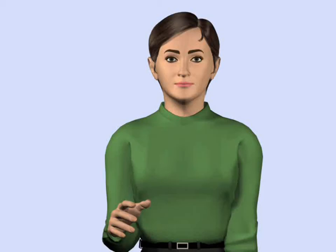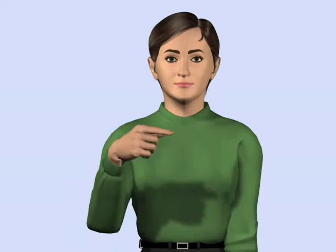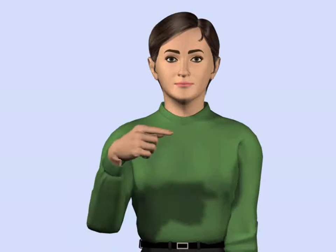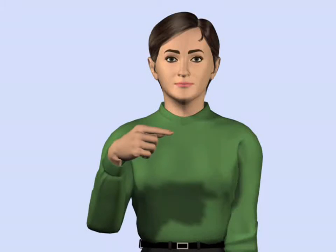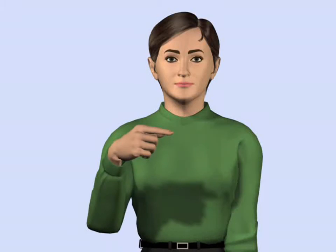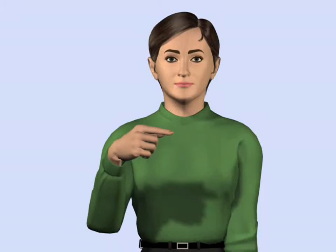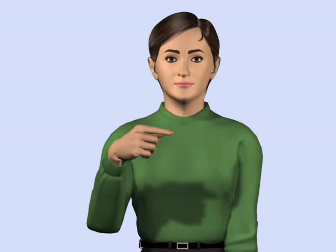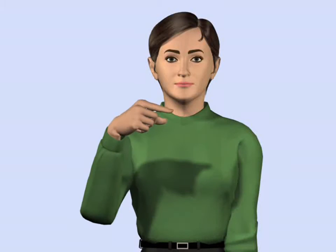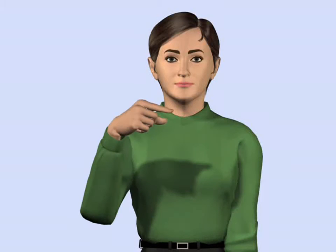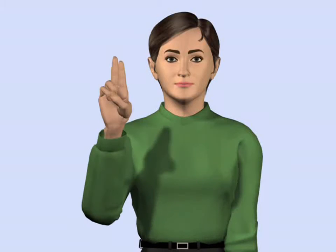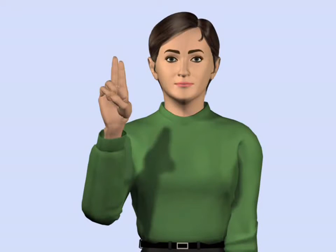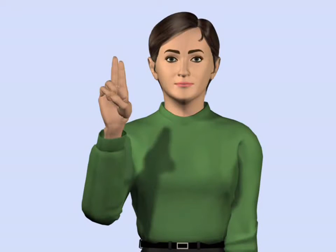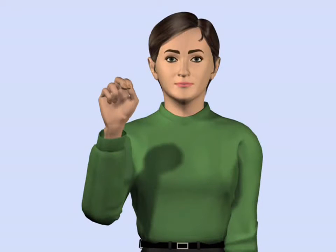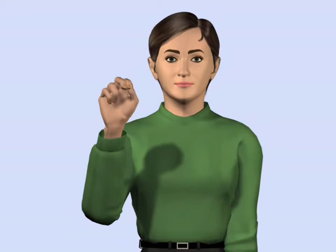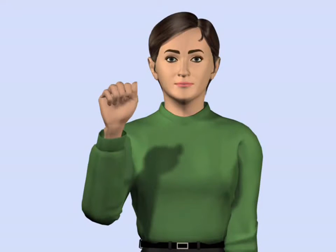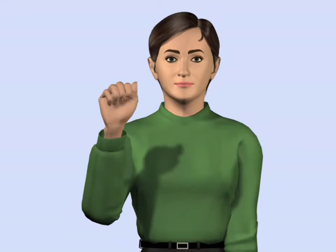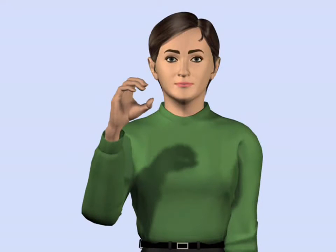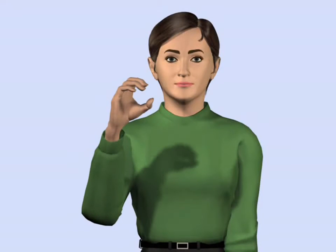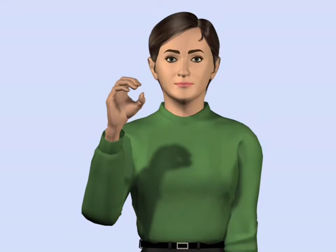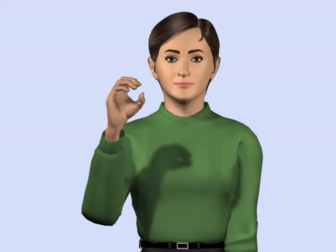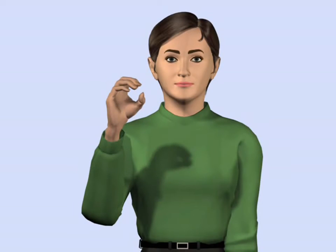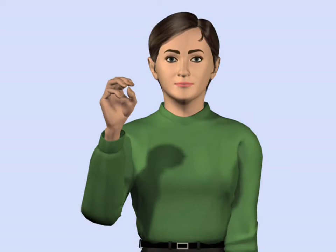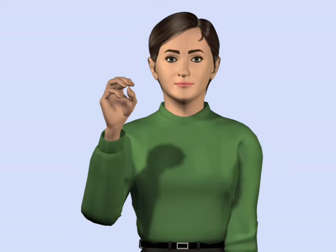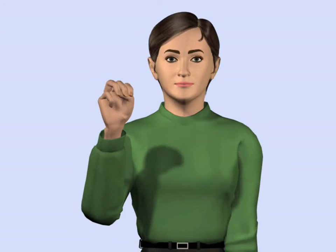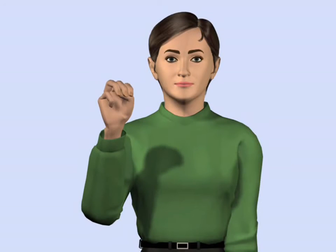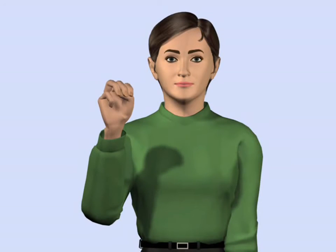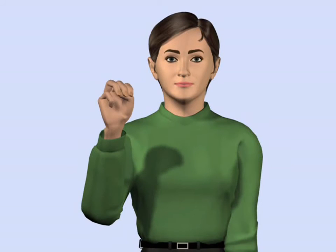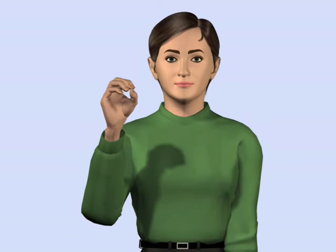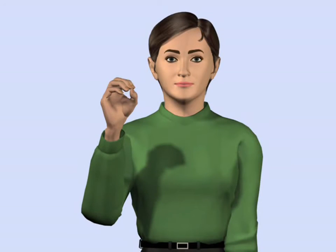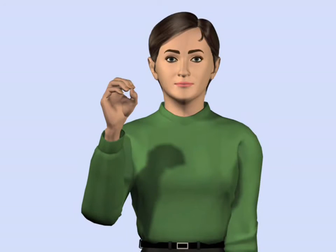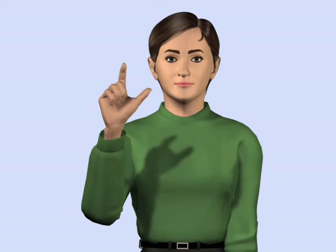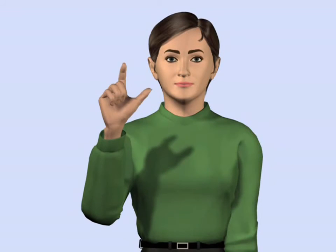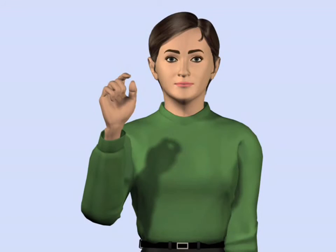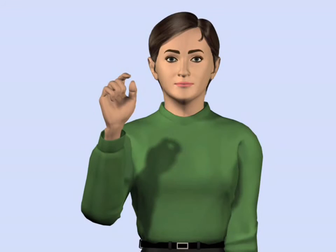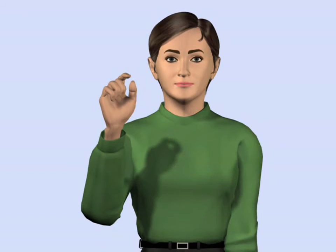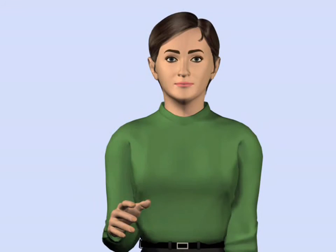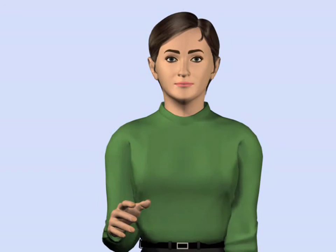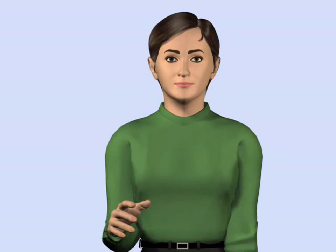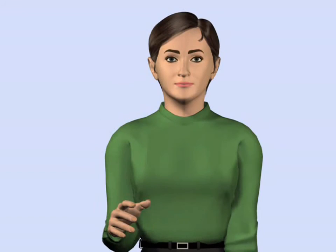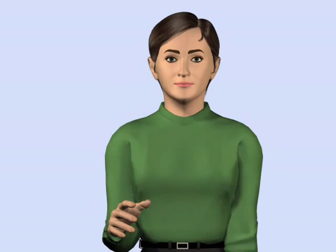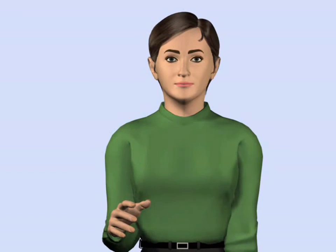quacamole